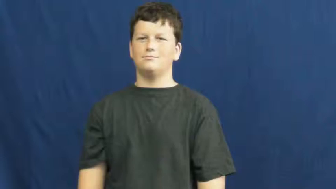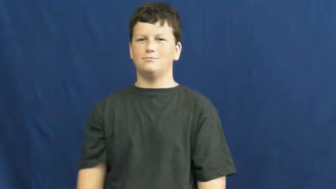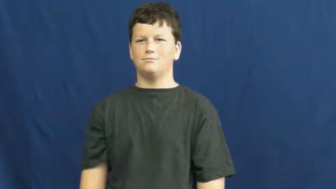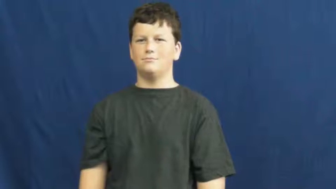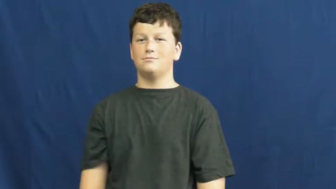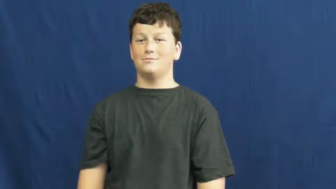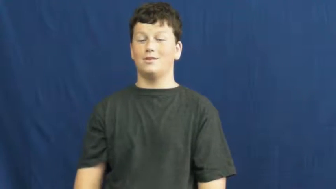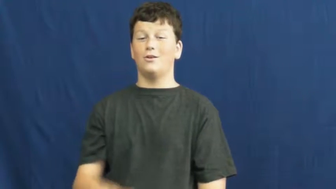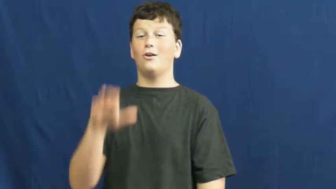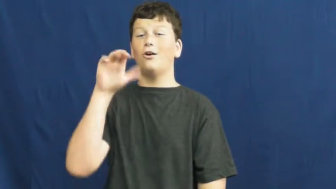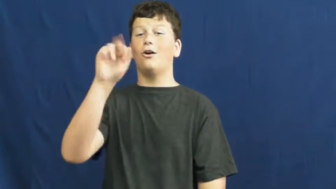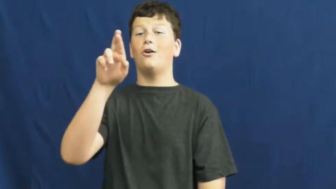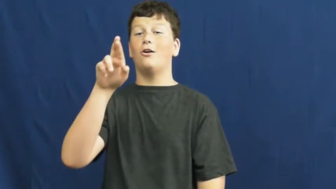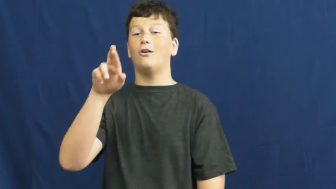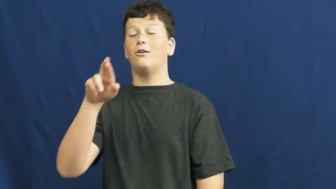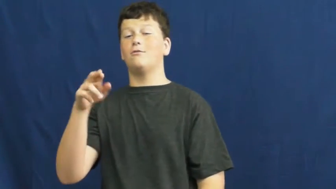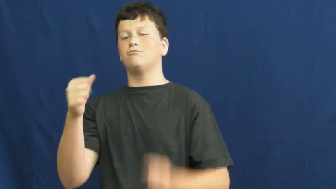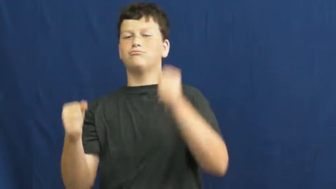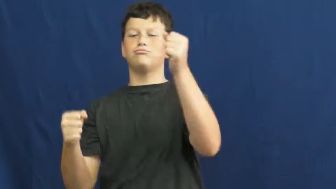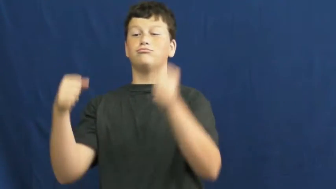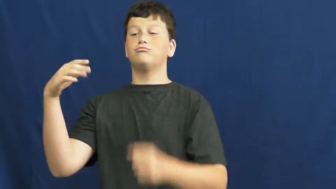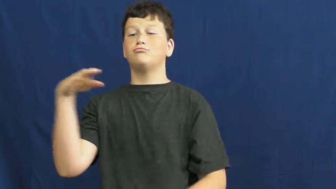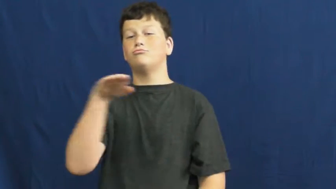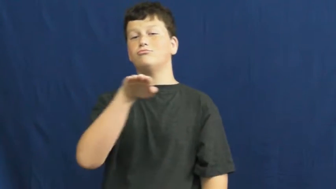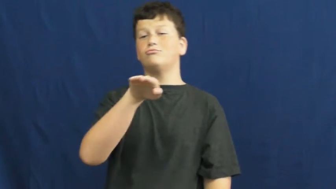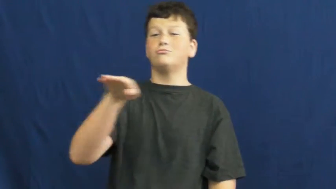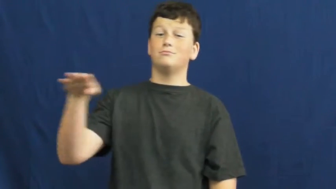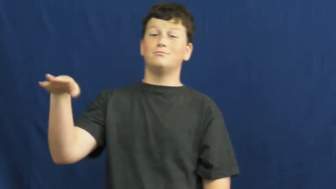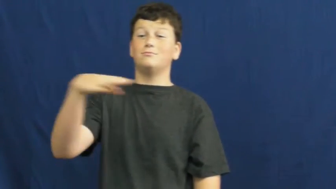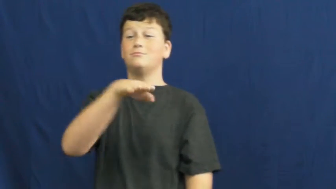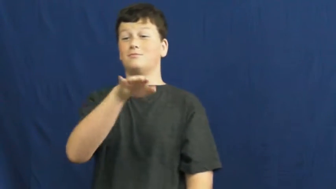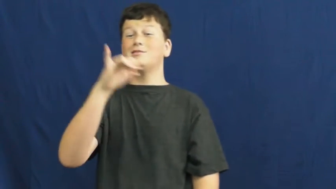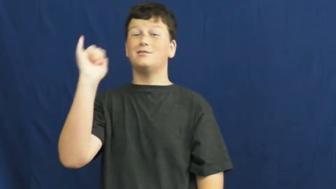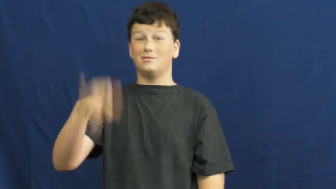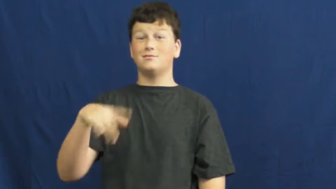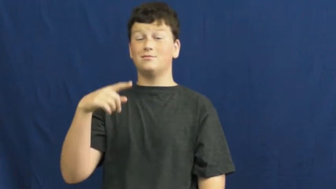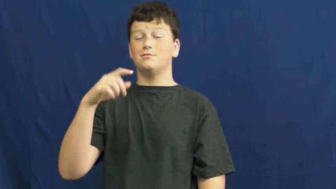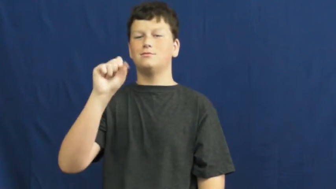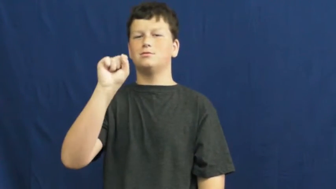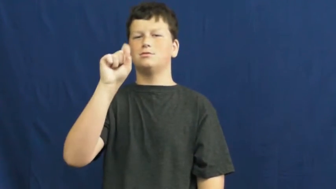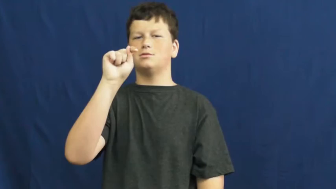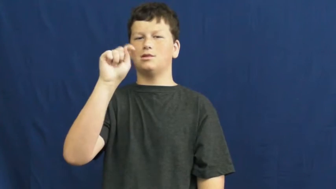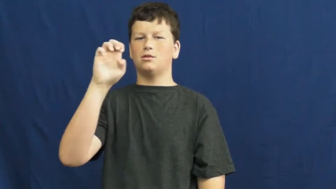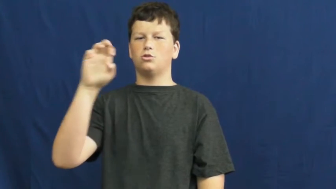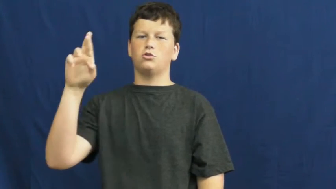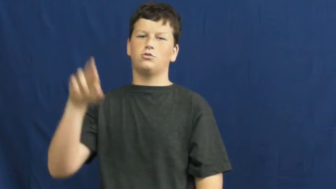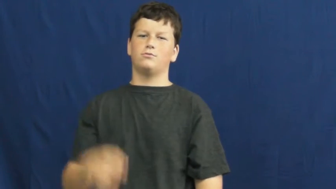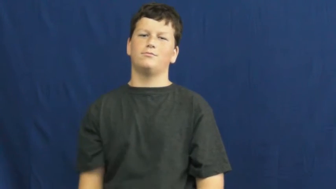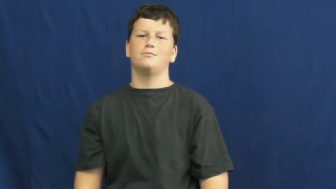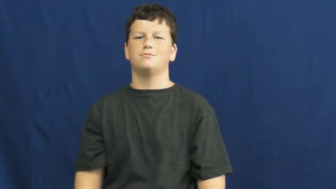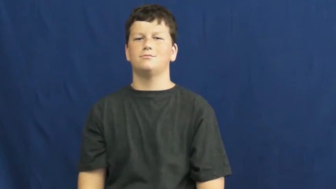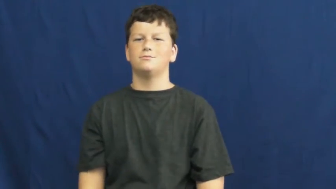steer-car